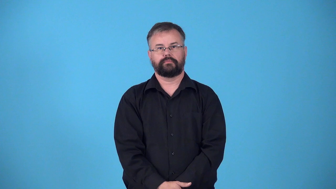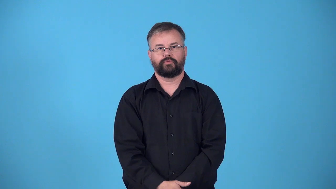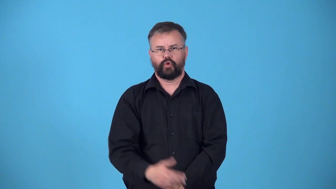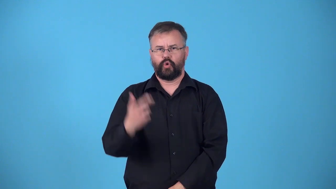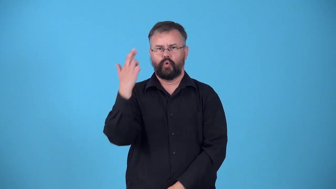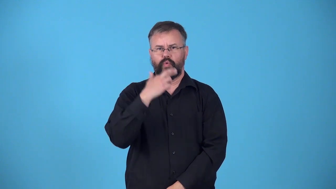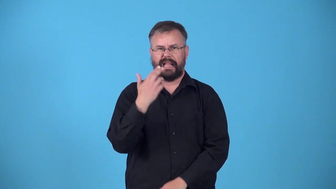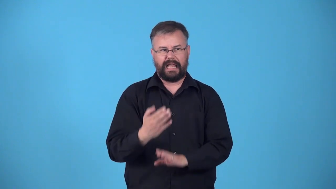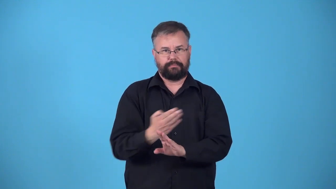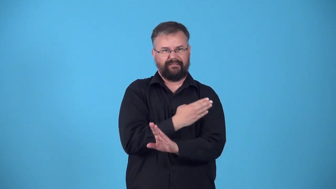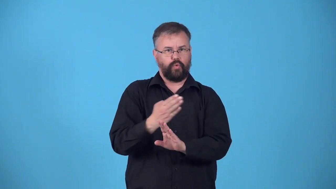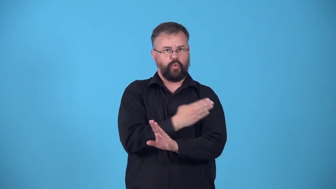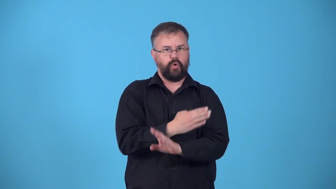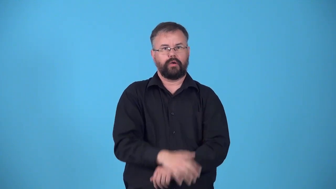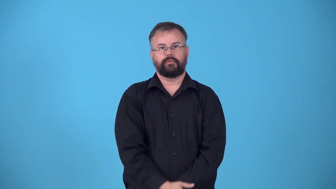previse